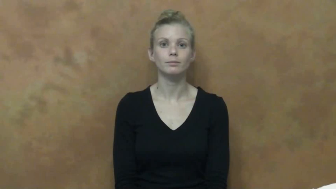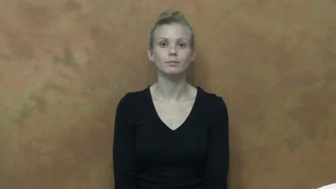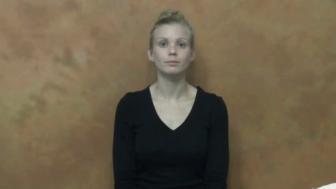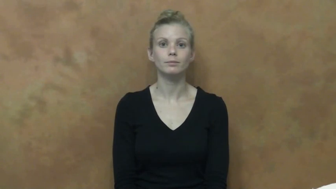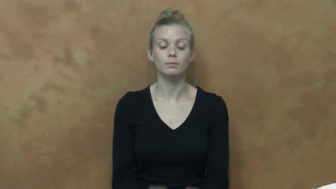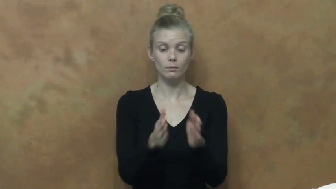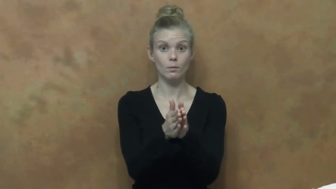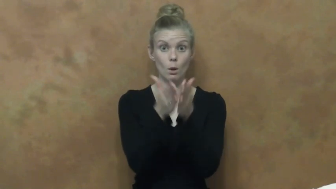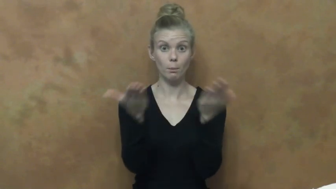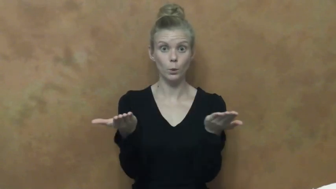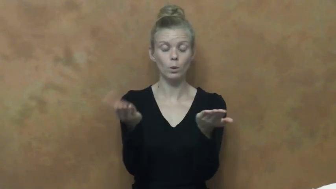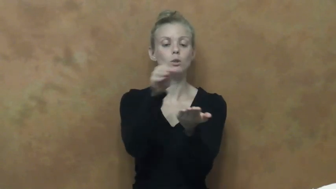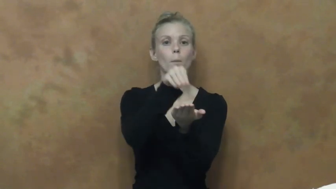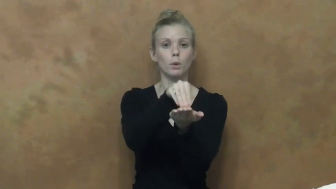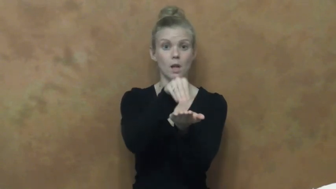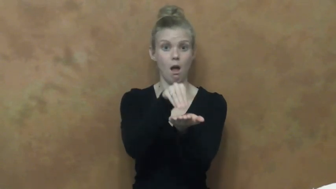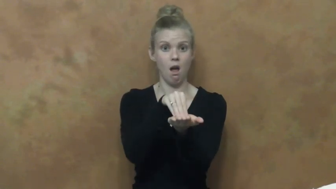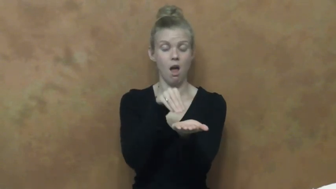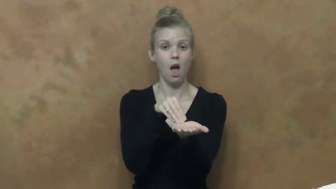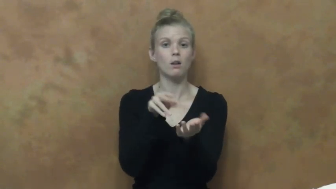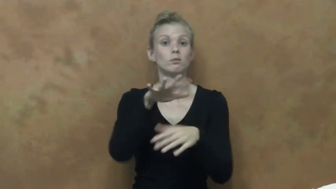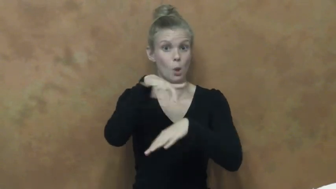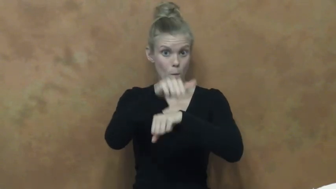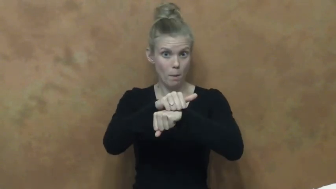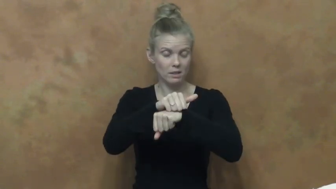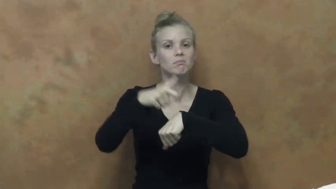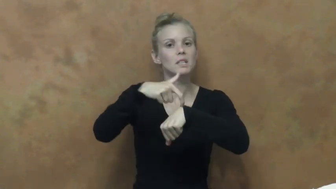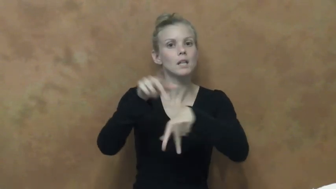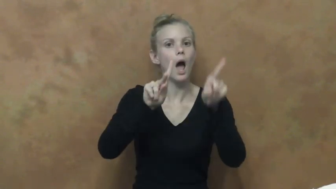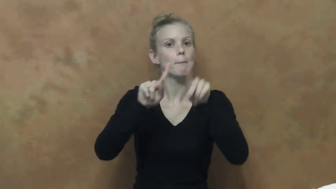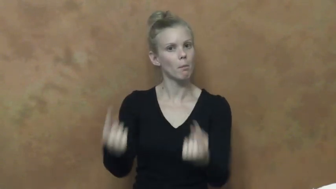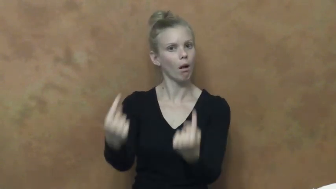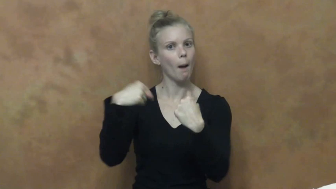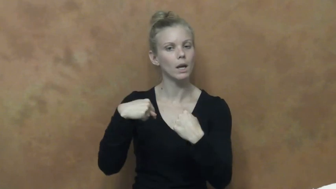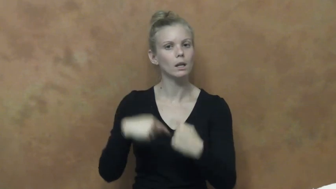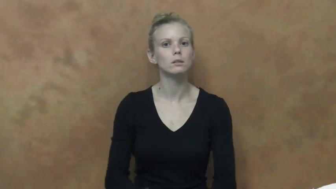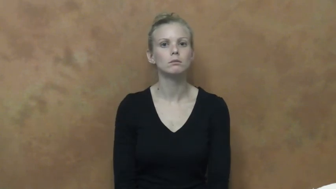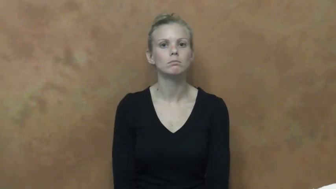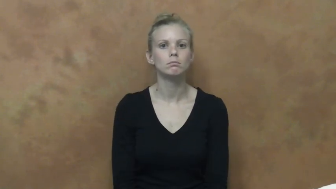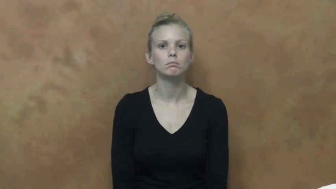appointment book